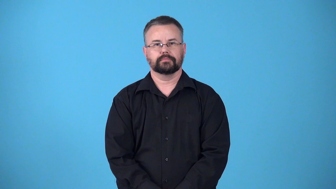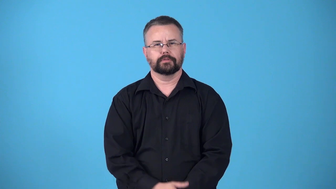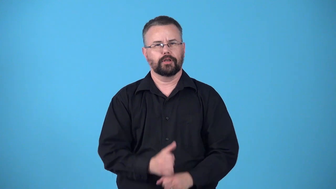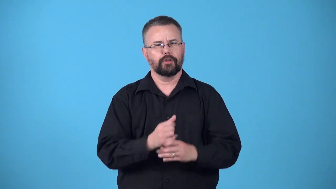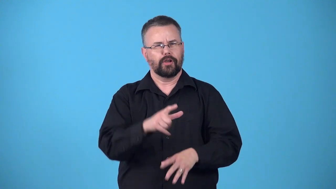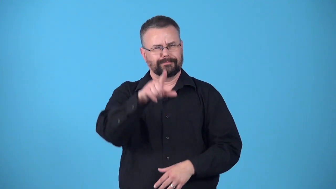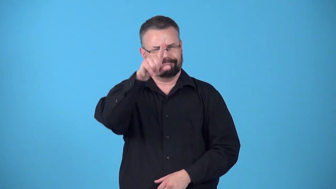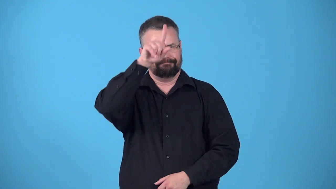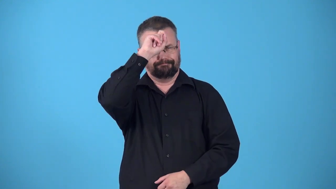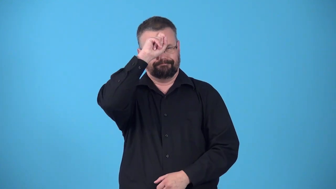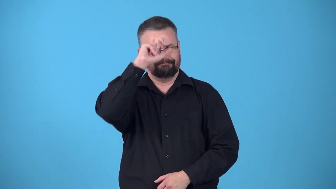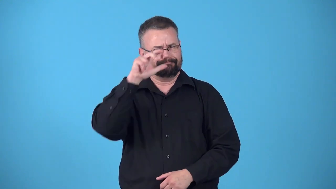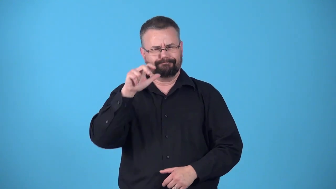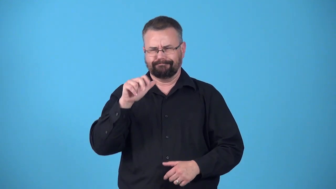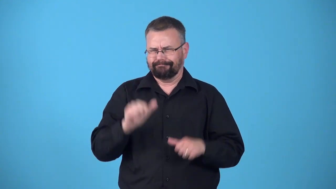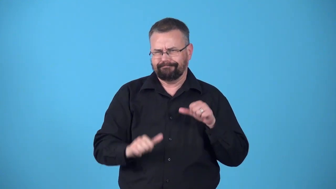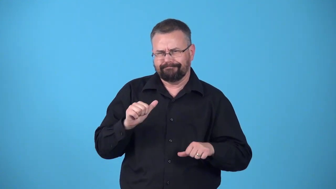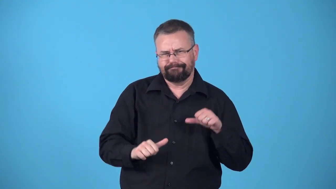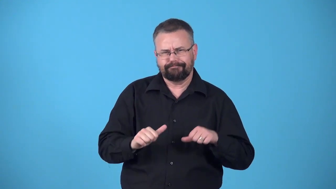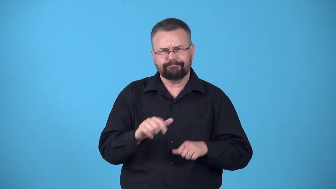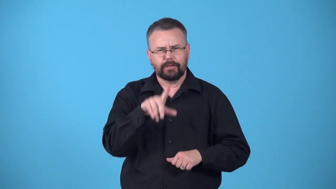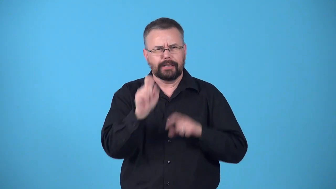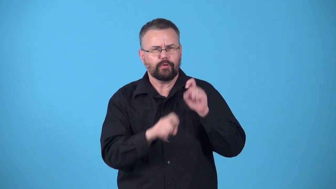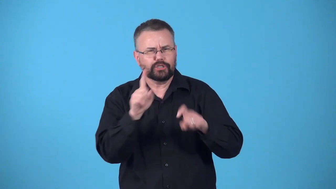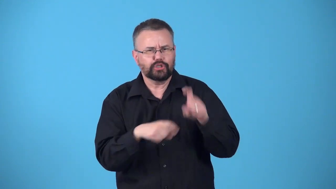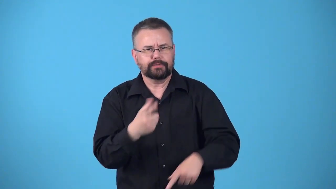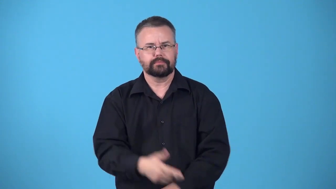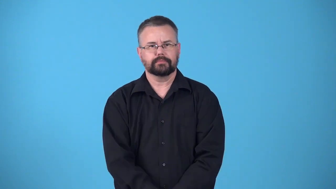cast doubt on